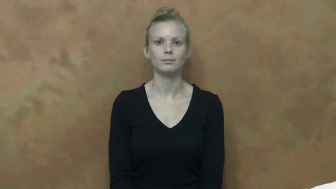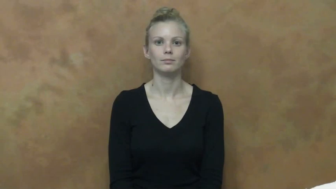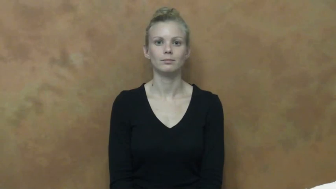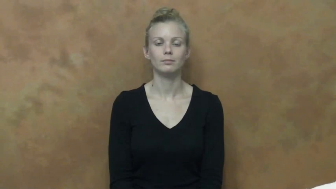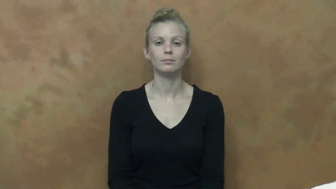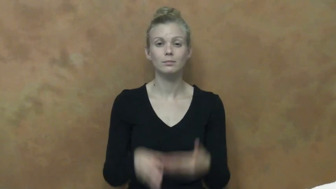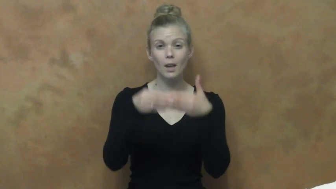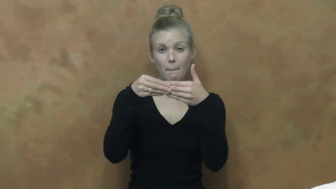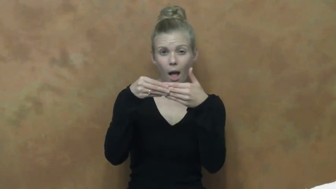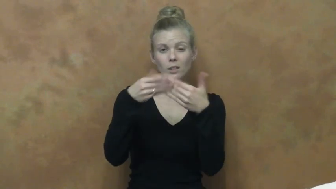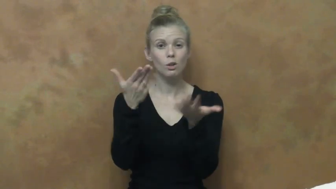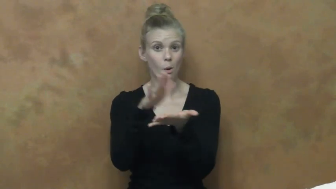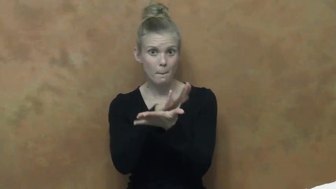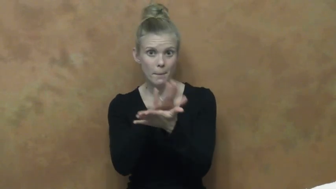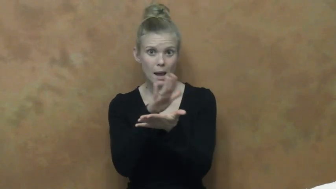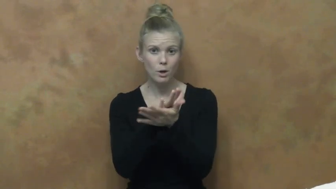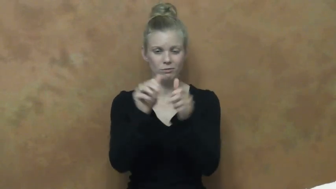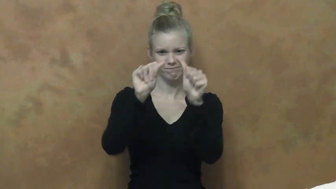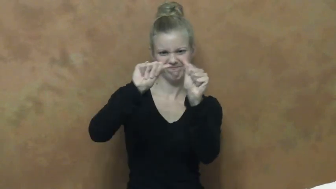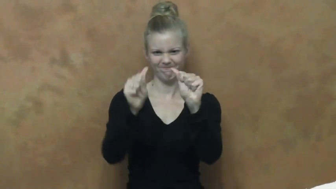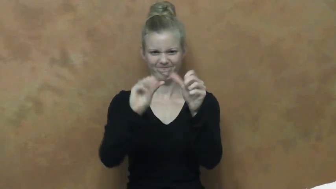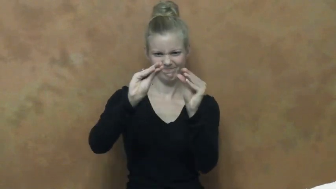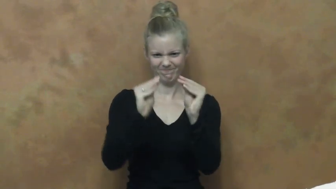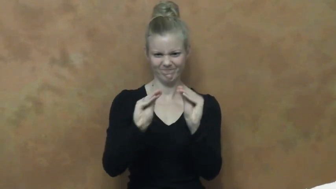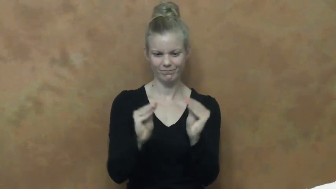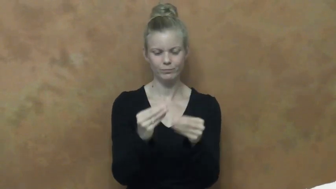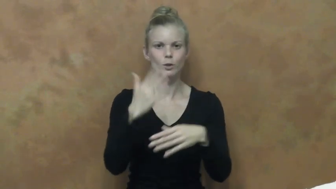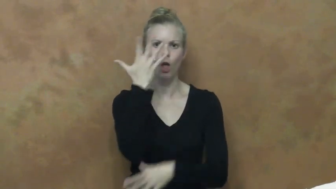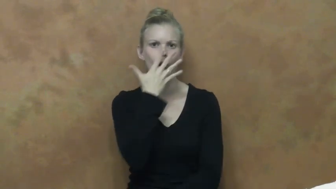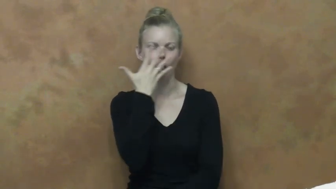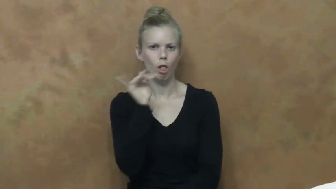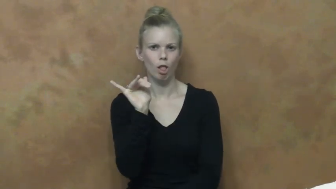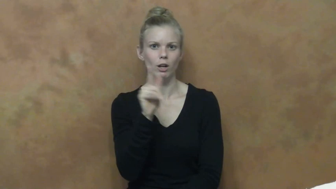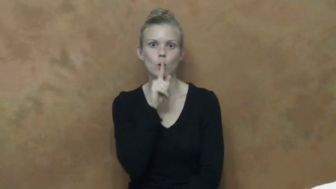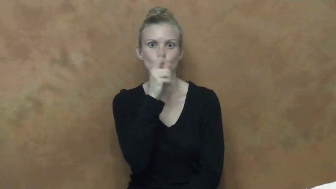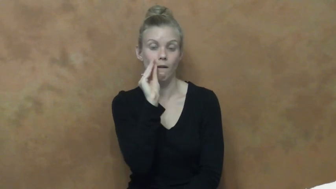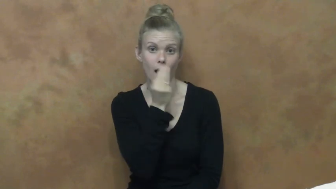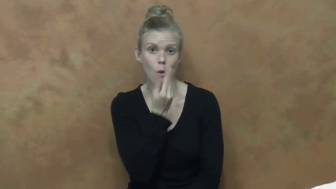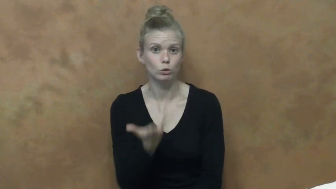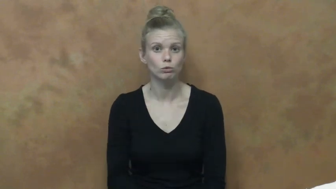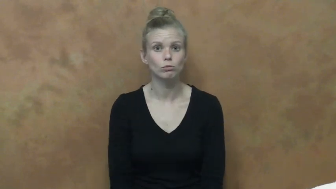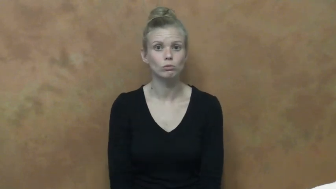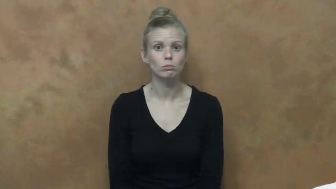artificial flowers